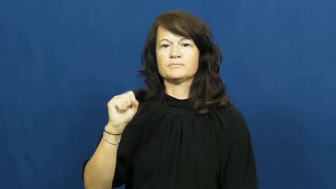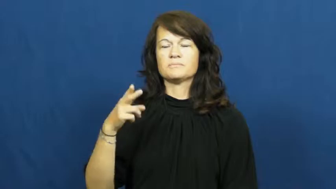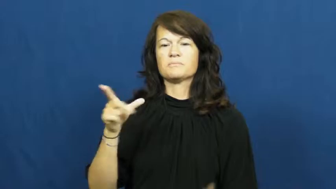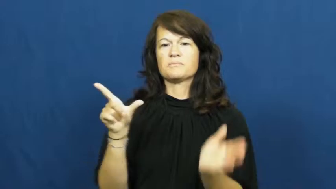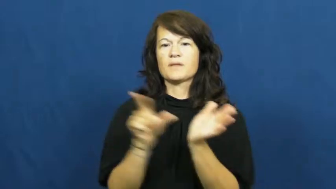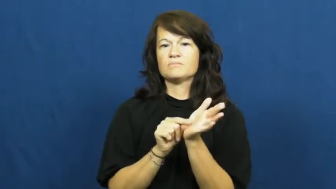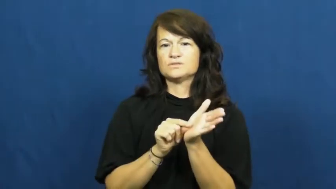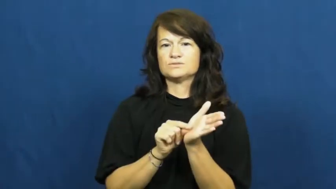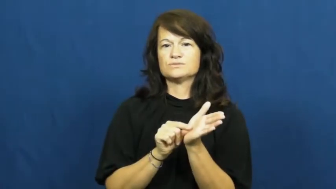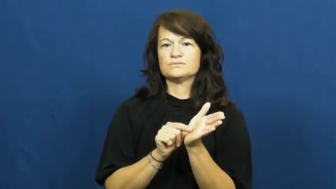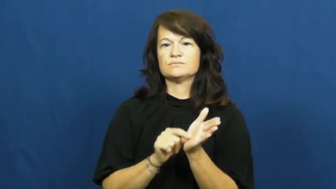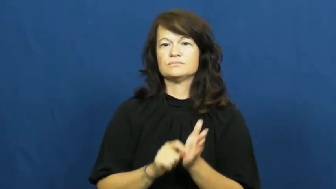publish,get out,bring out,release